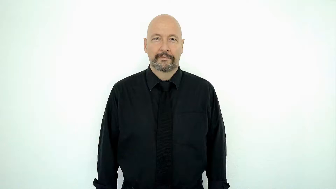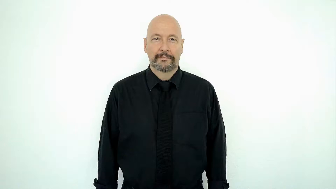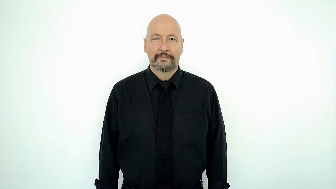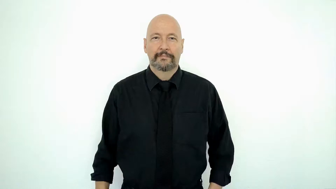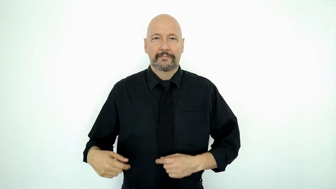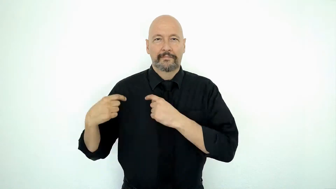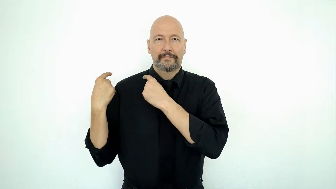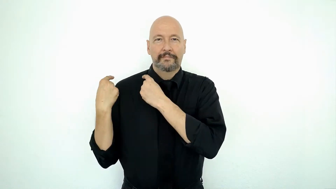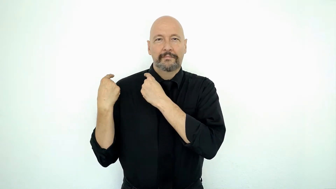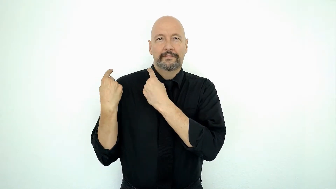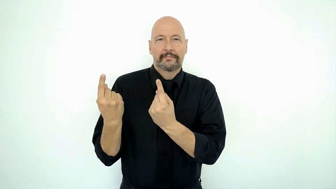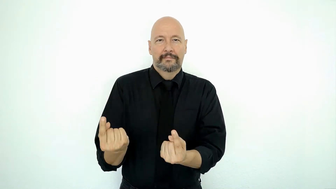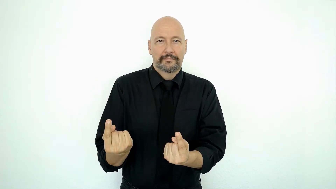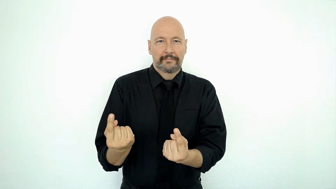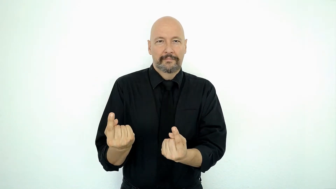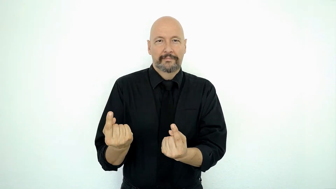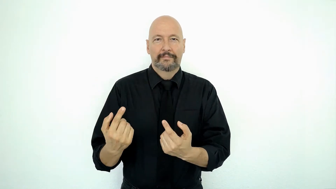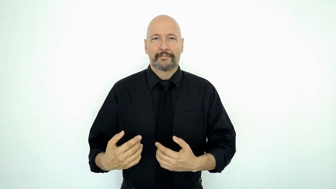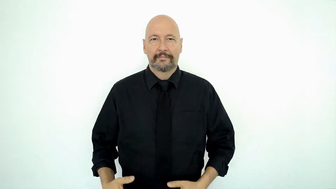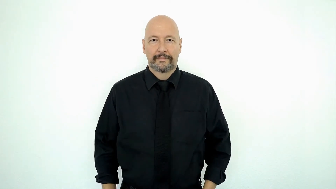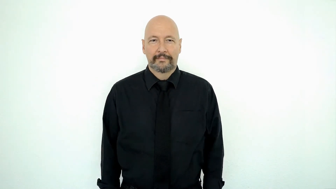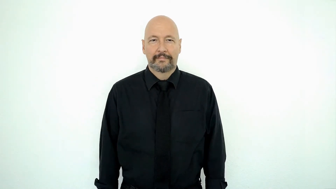SINCE [have been, up-to-now]